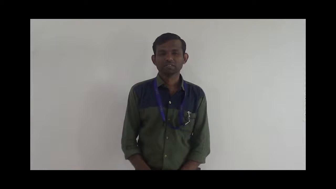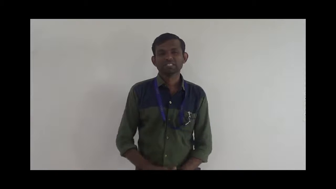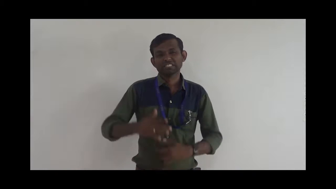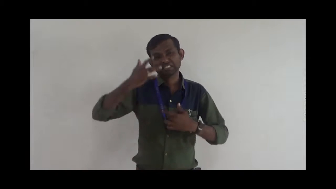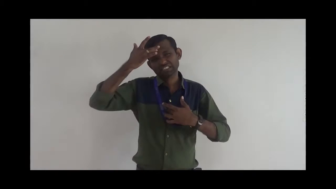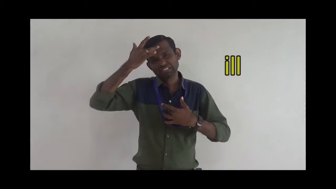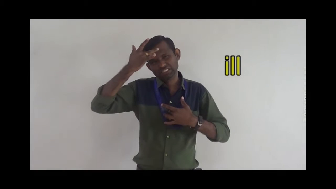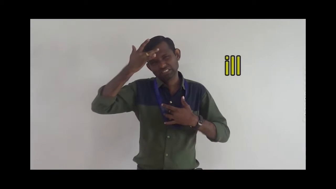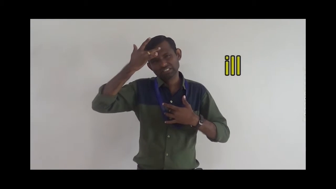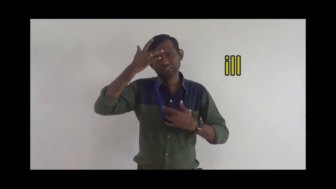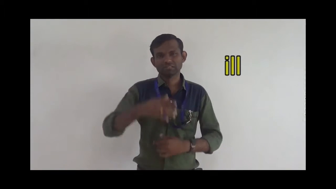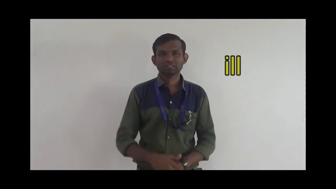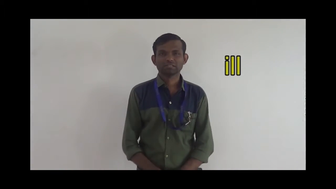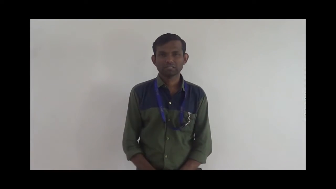ill